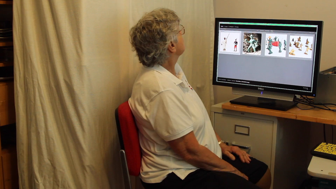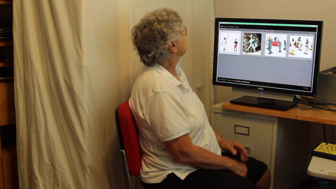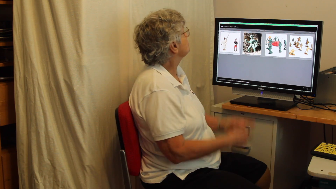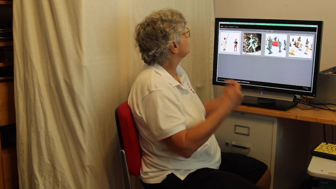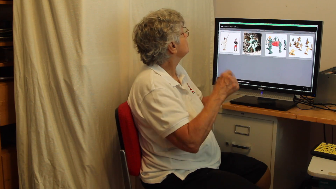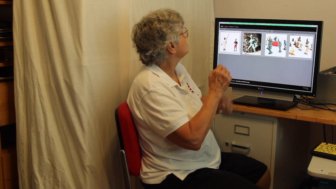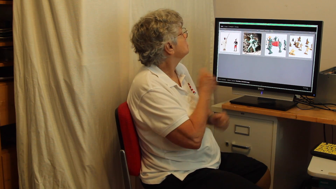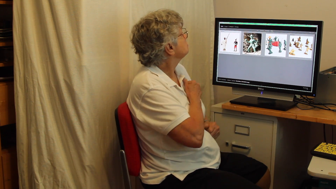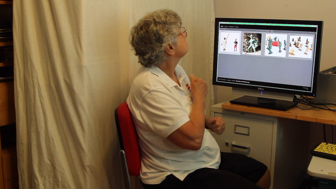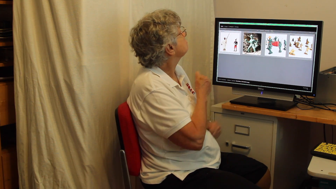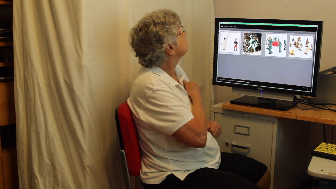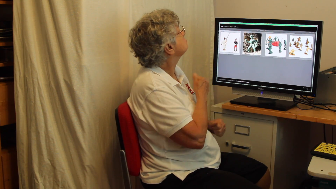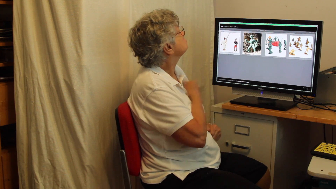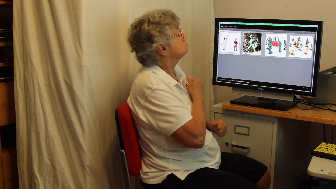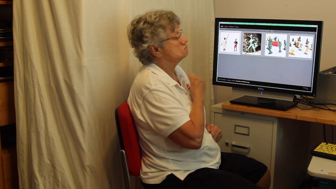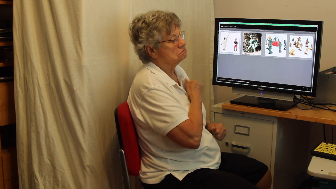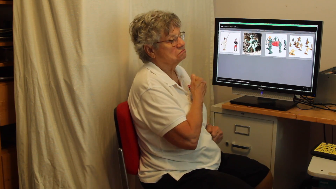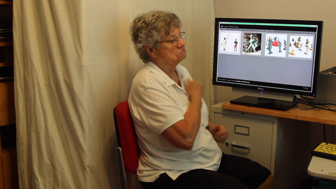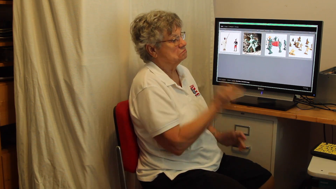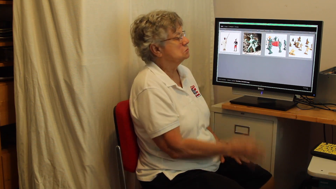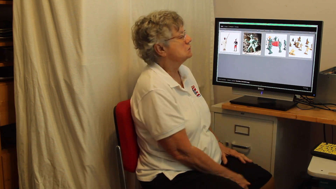toysoldier